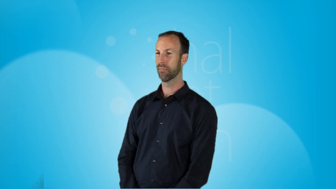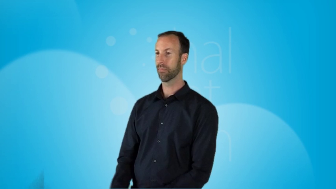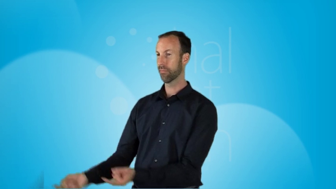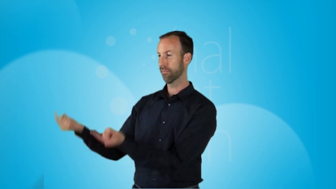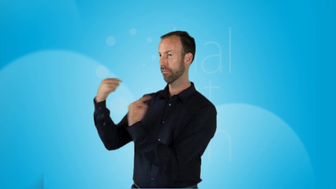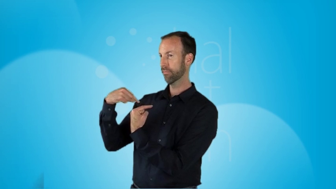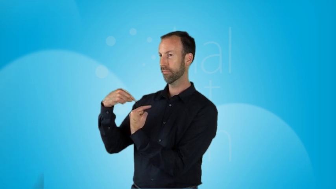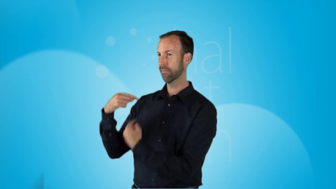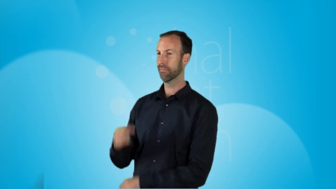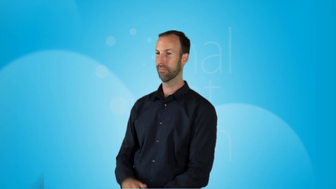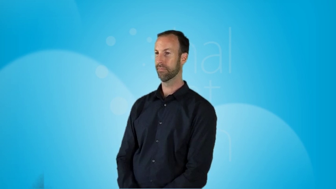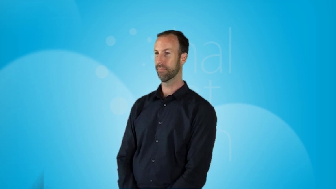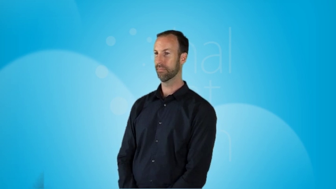coming